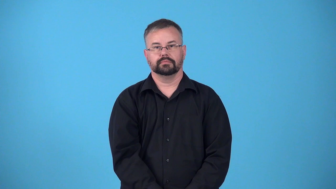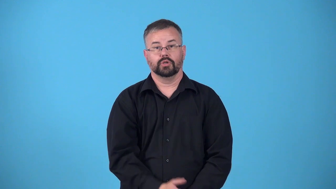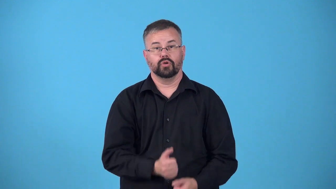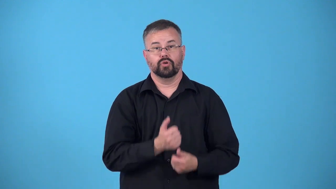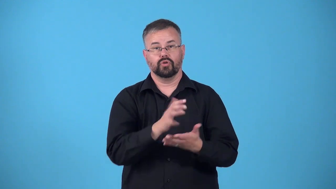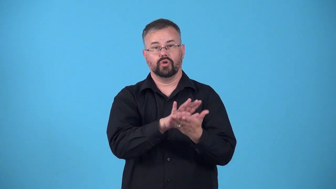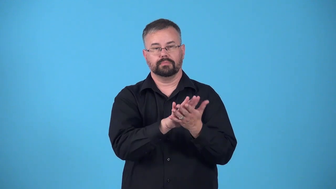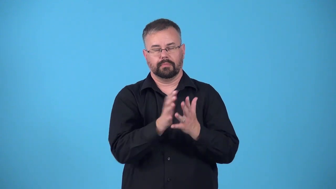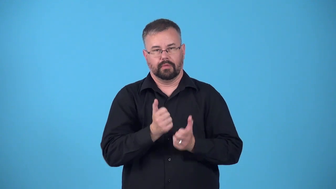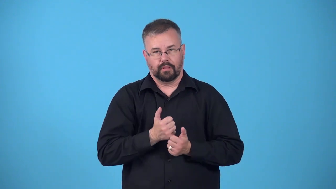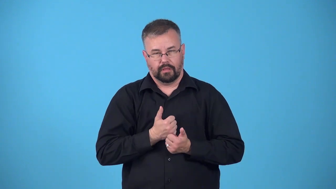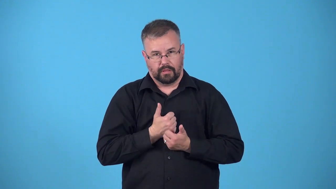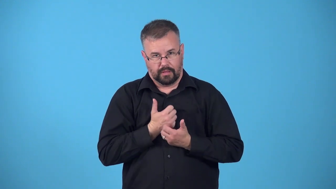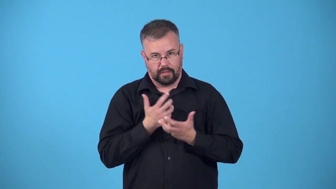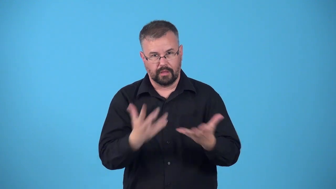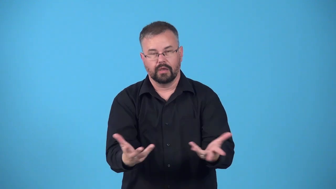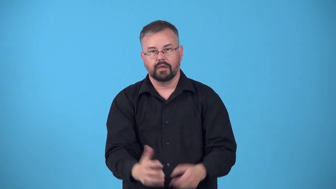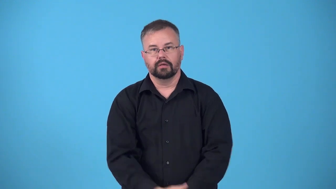wear down